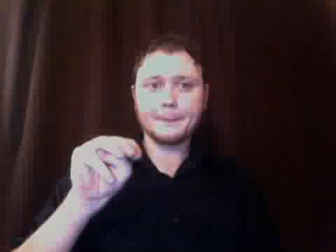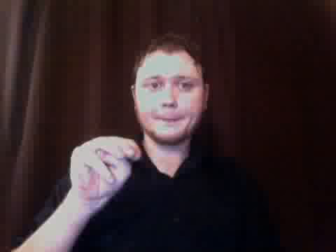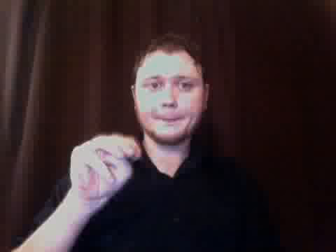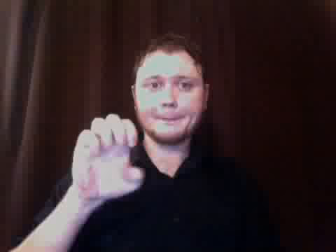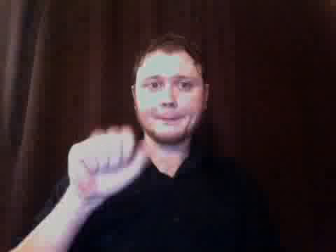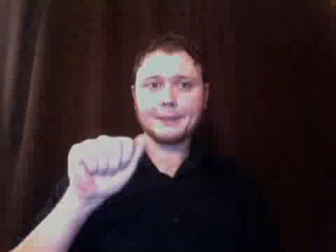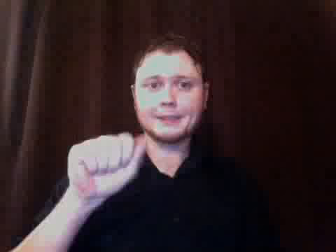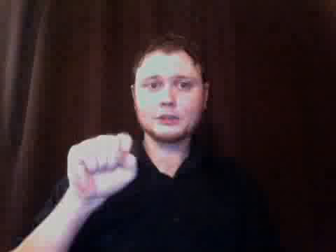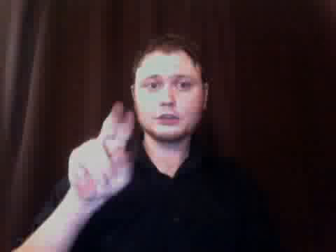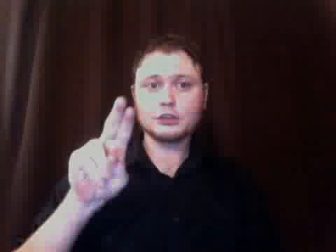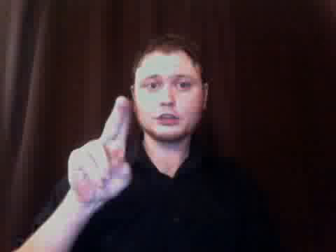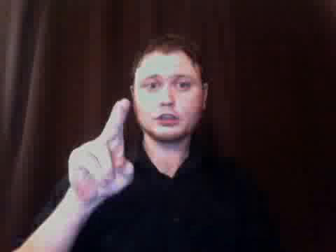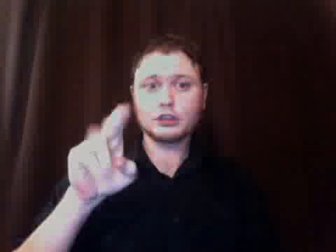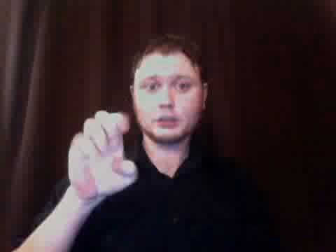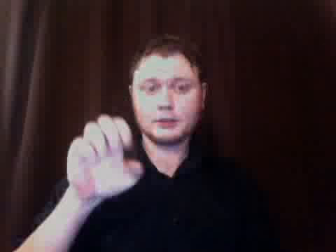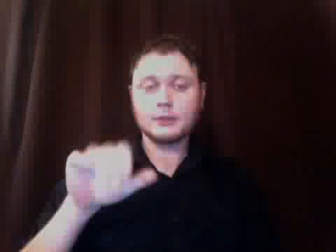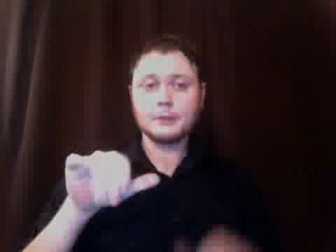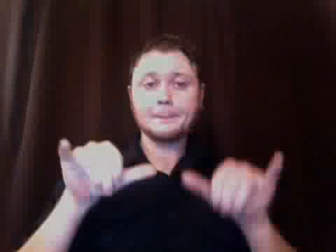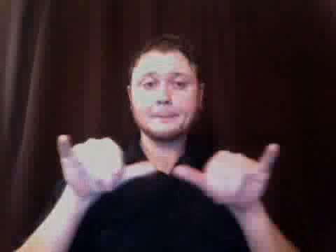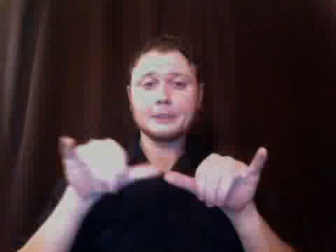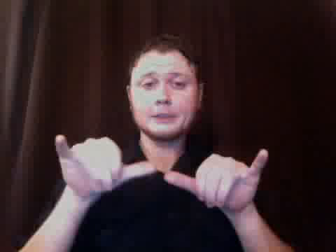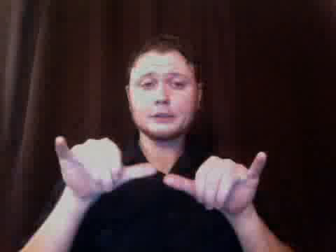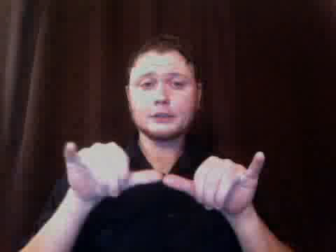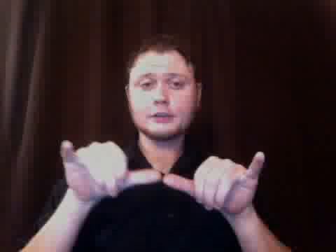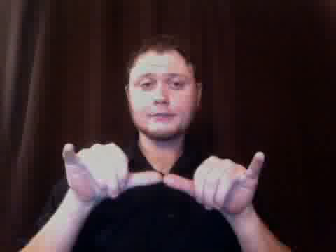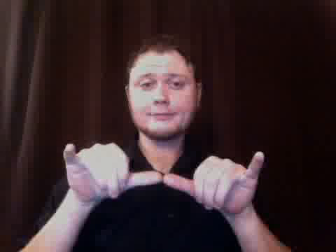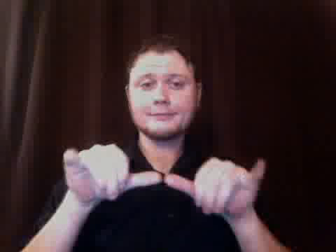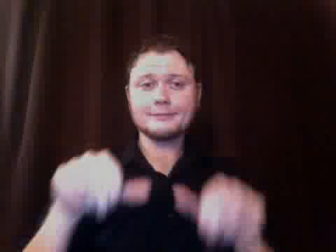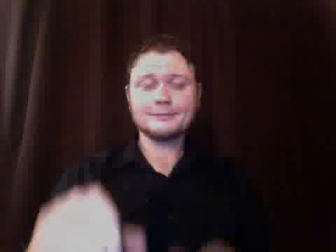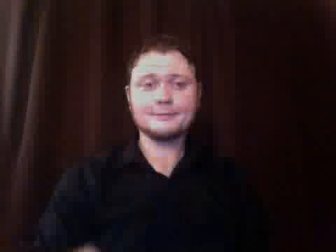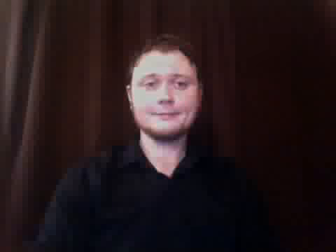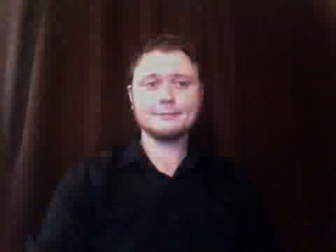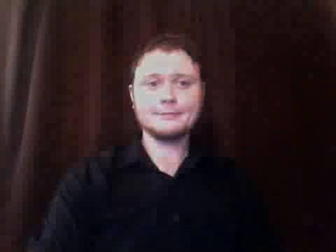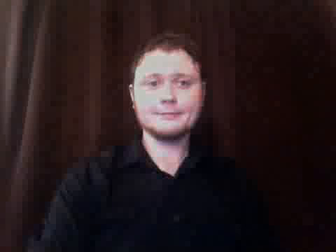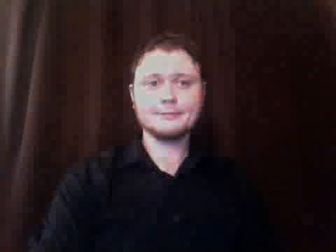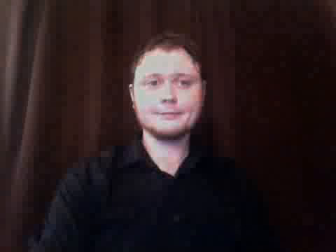Measure